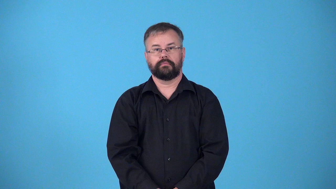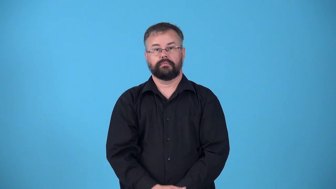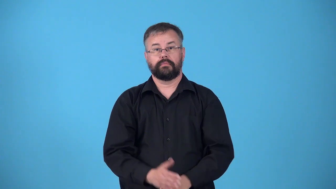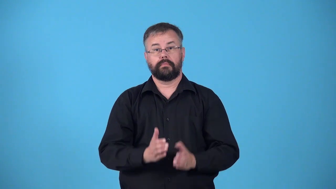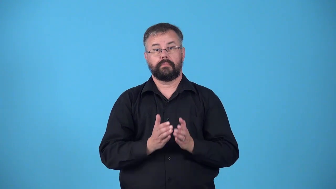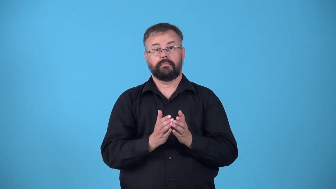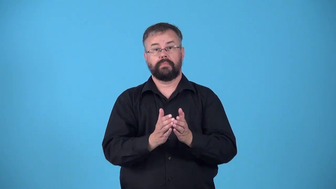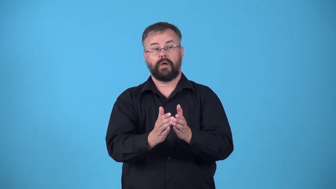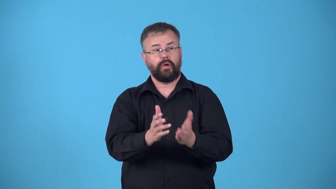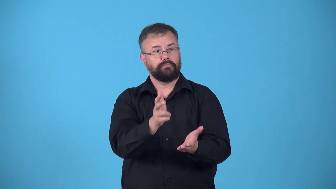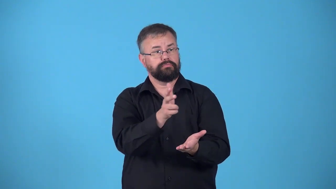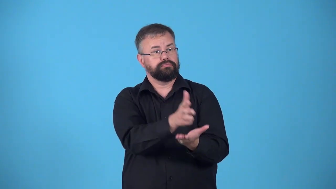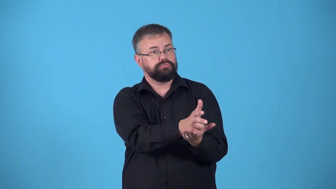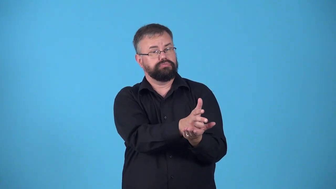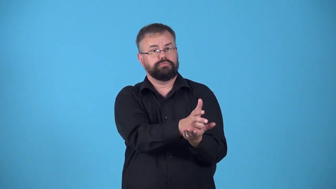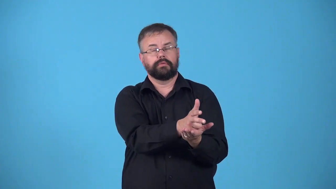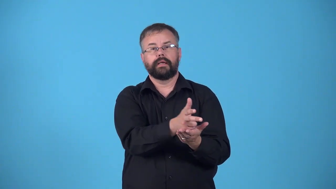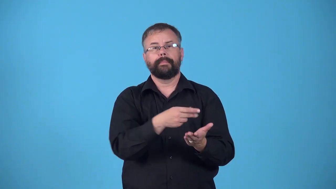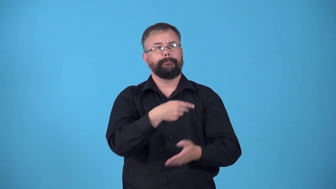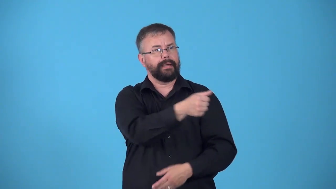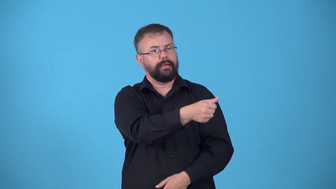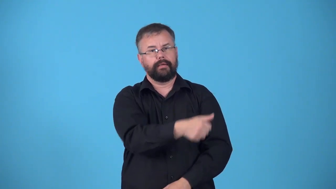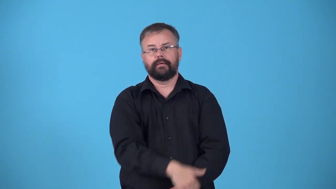moorage,dockage